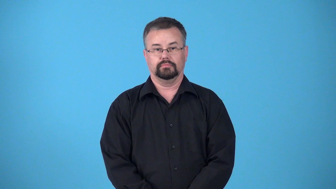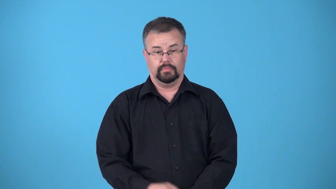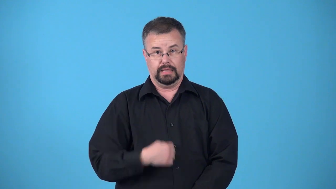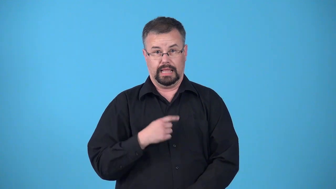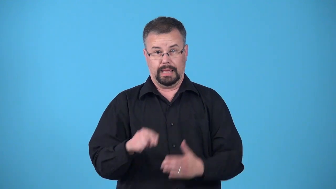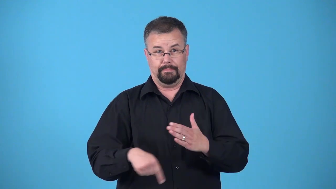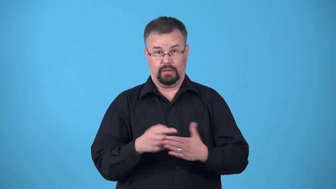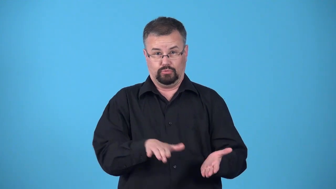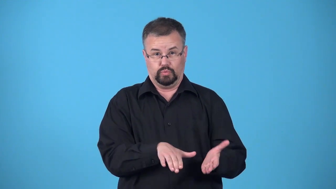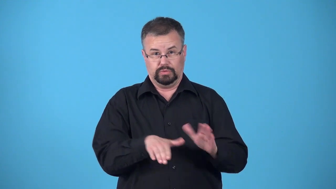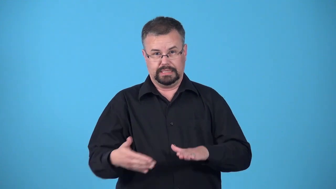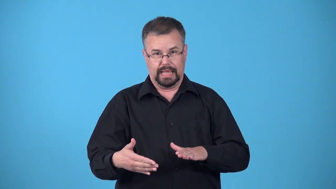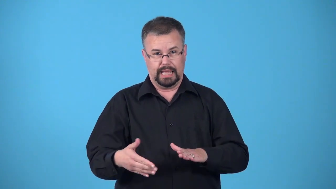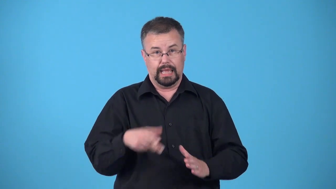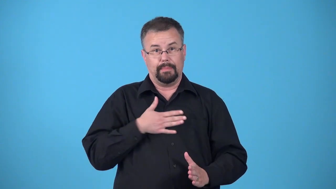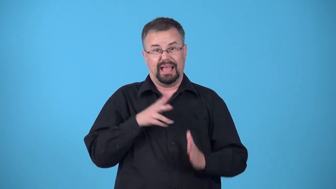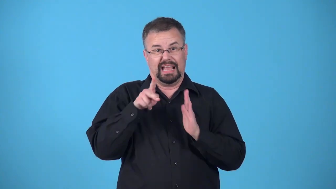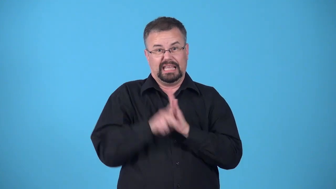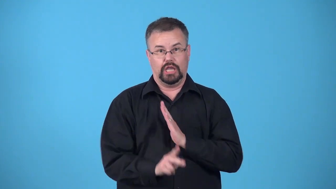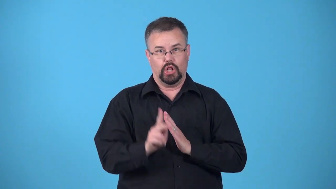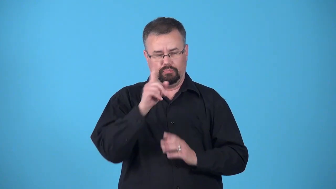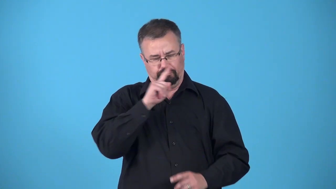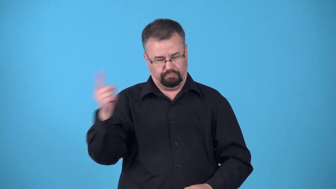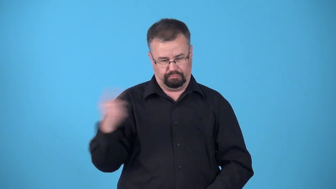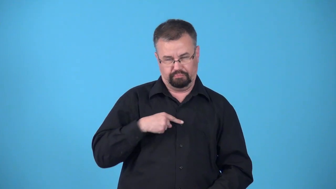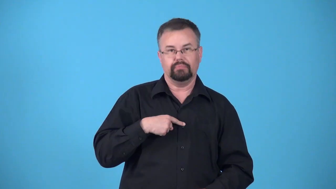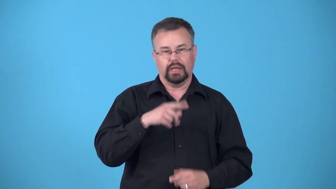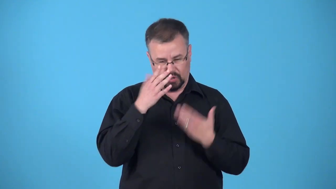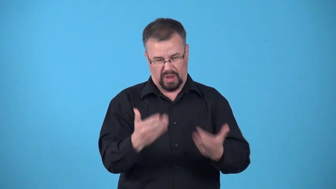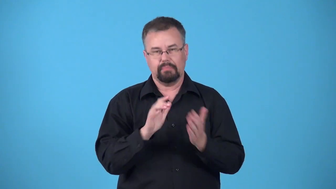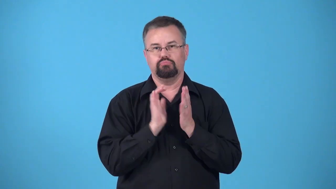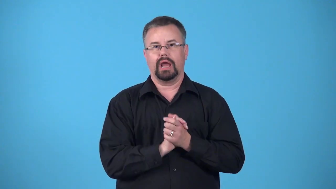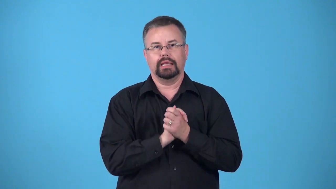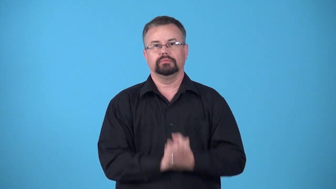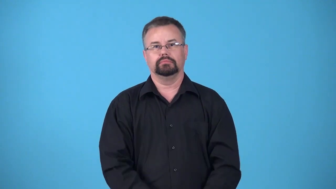say your prayers